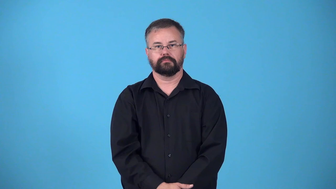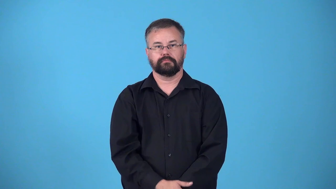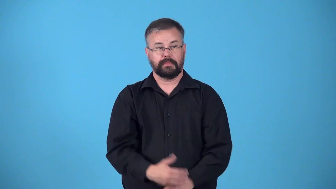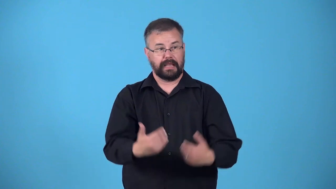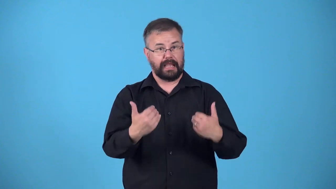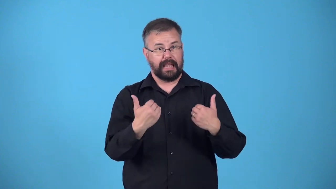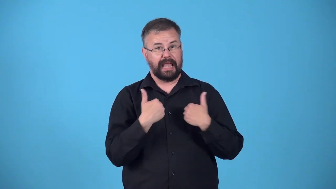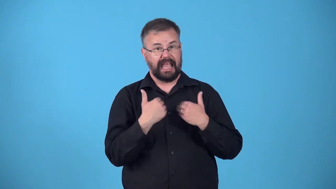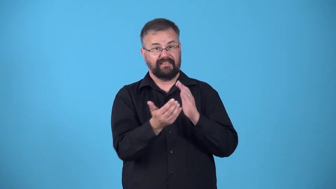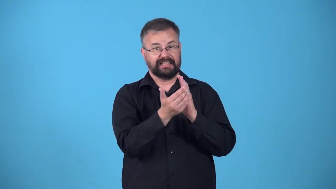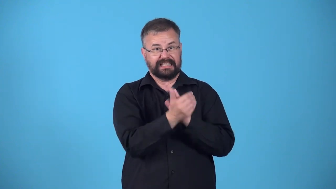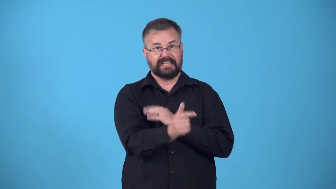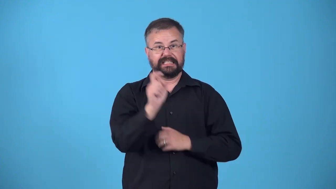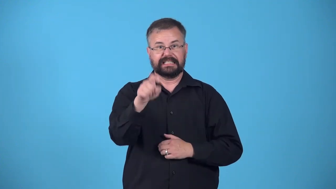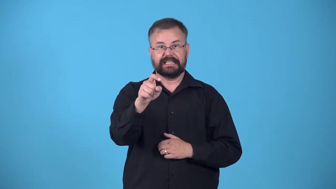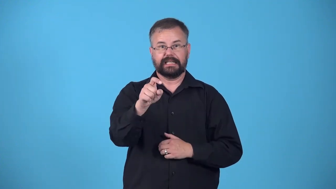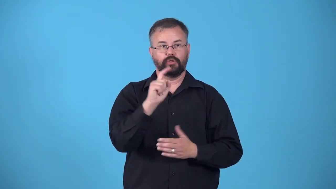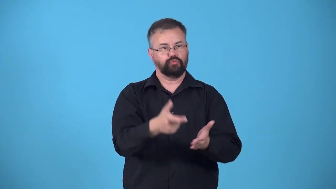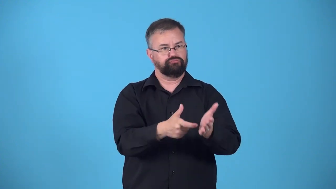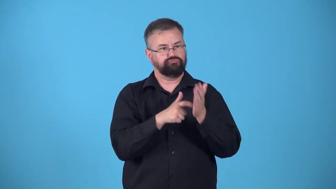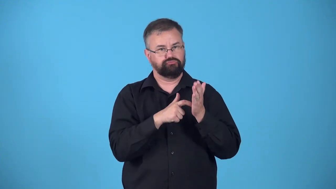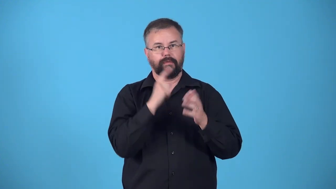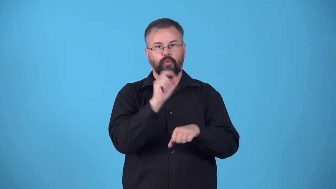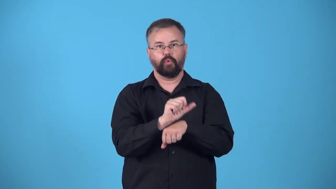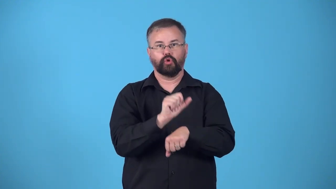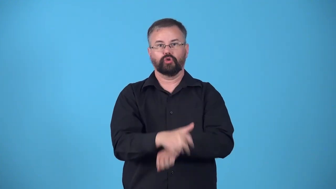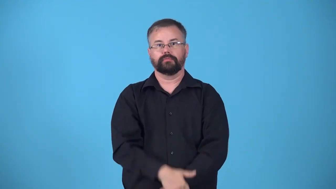eligible skills